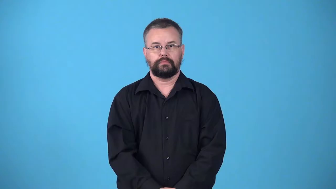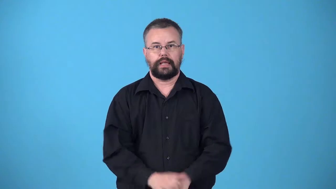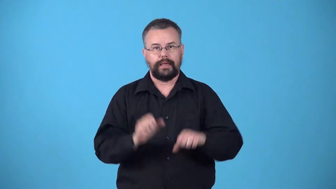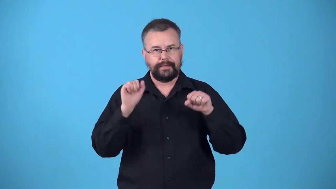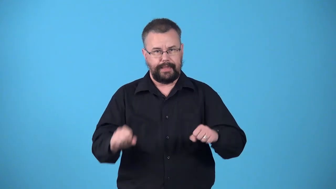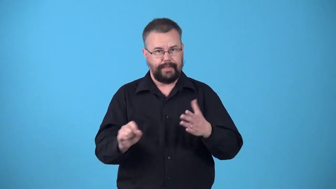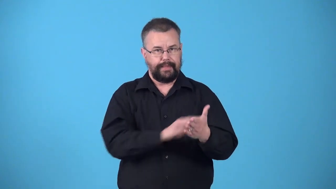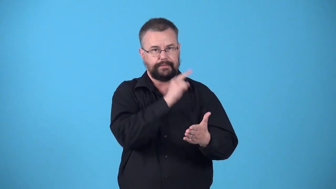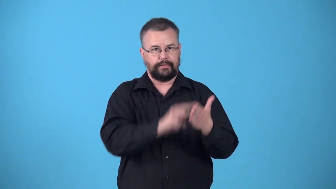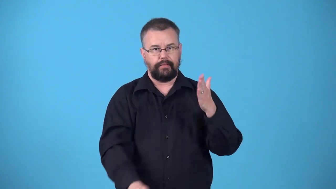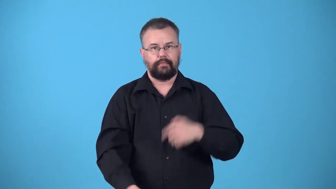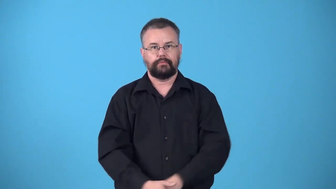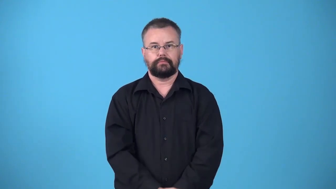voidable,cancelable